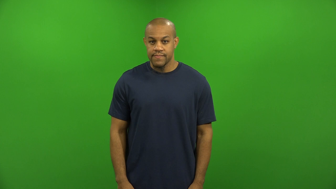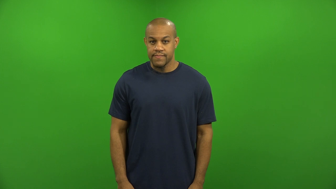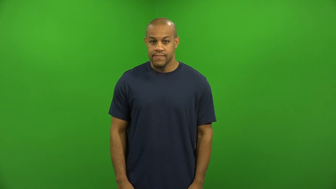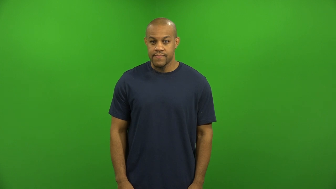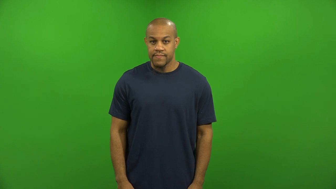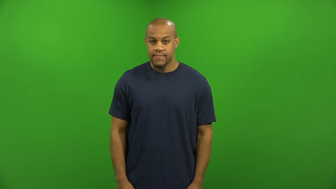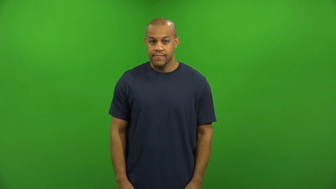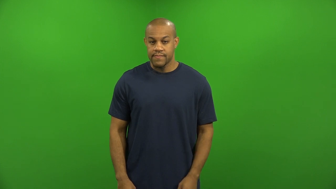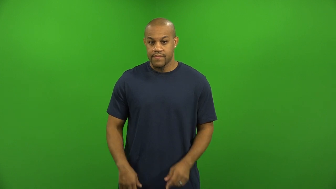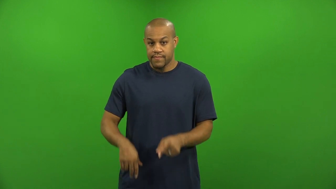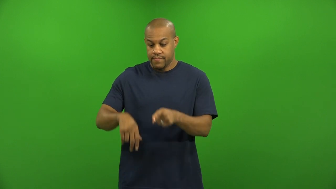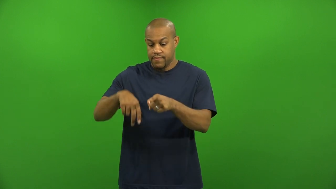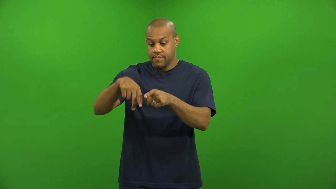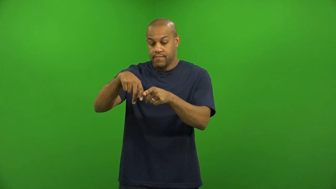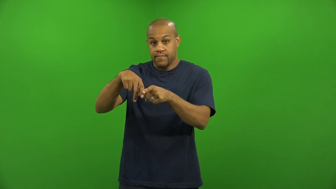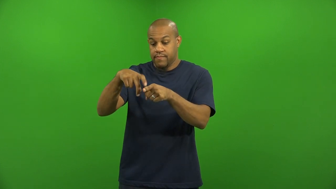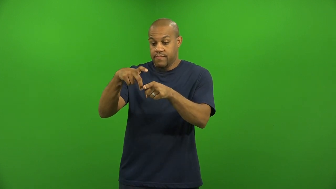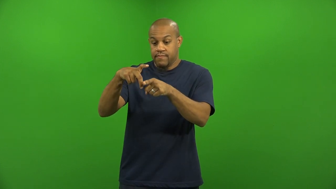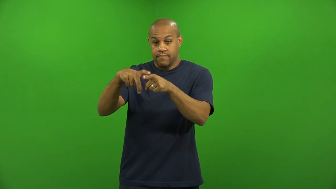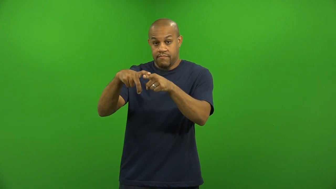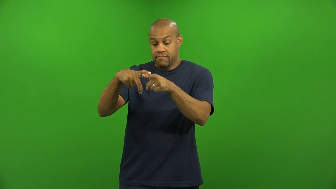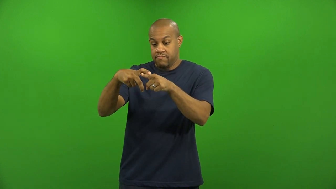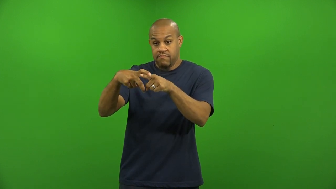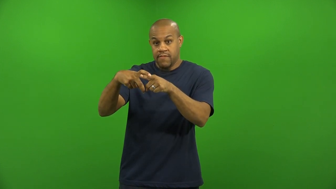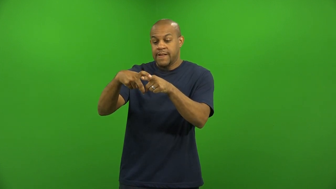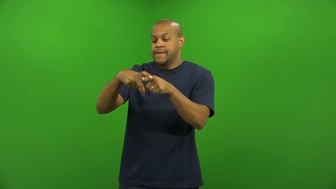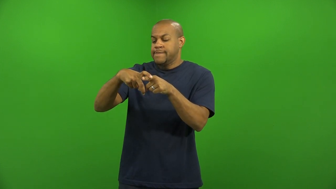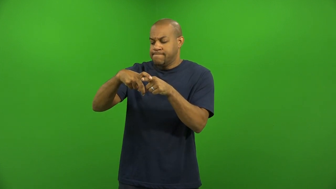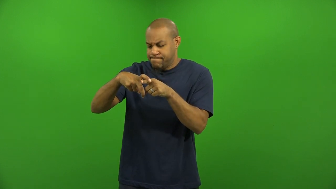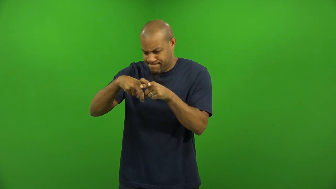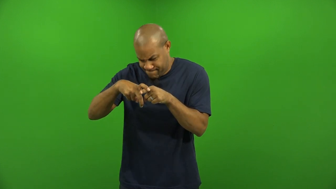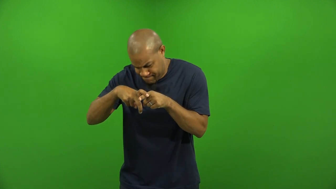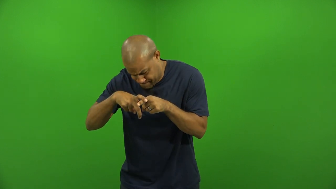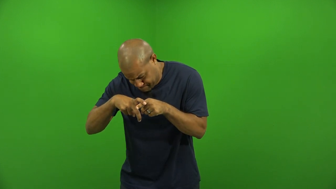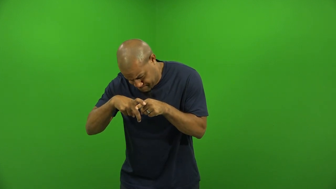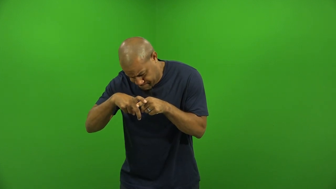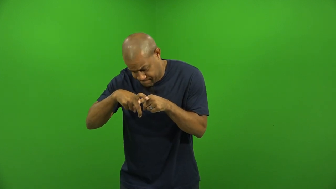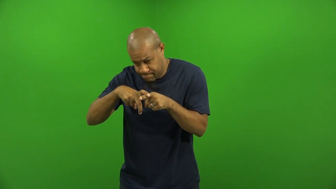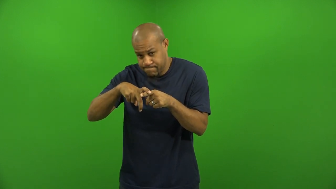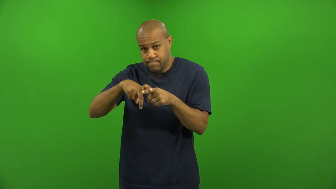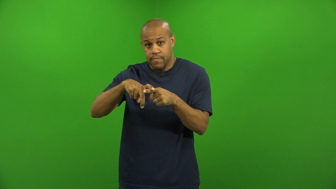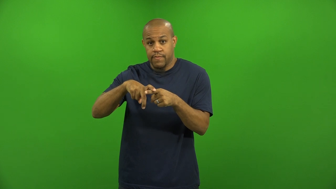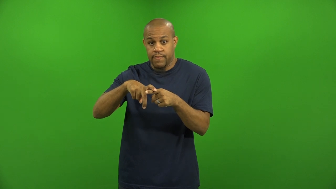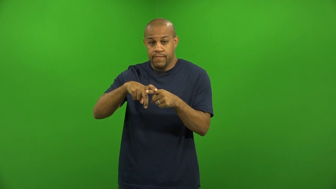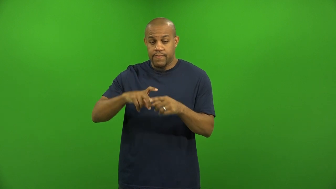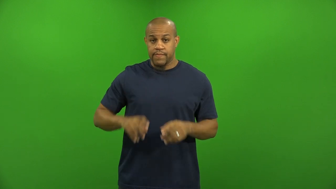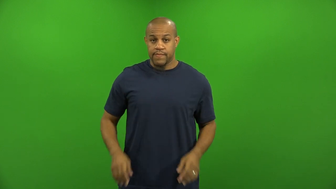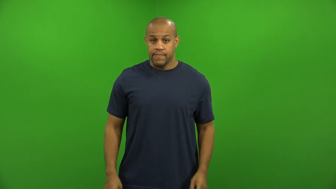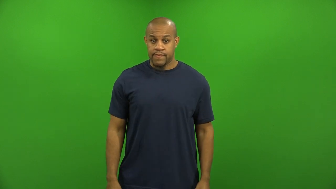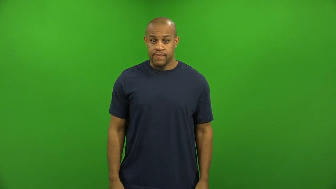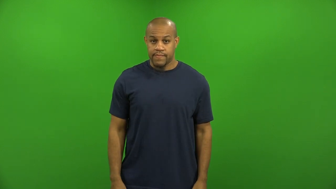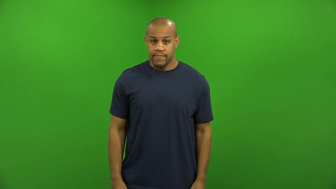Hurdle bends-track and field